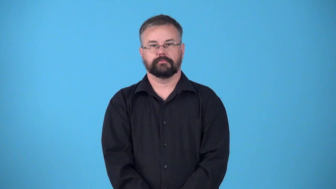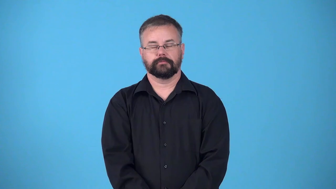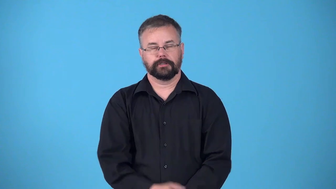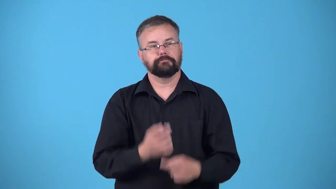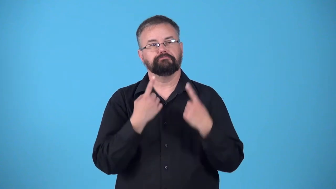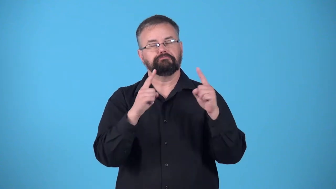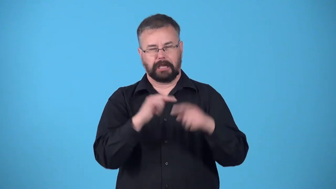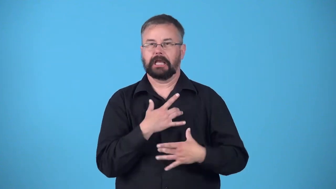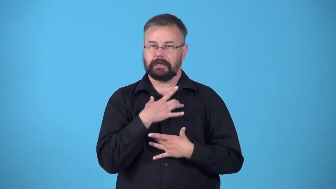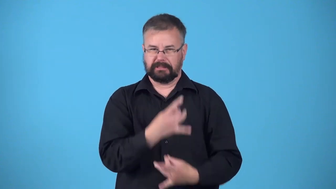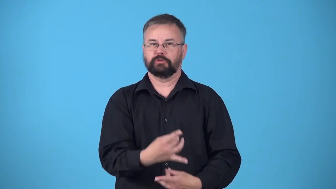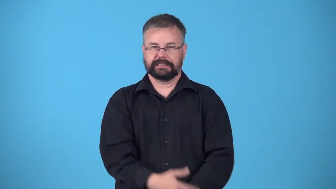declare for